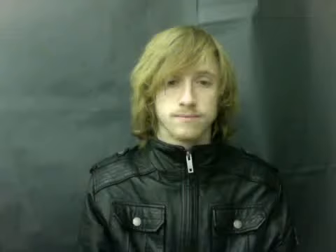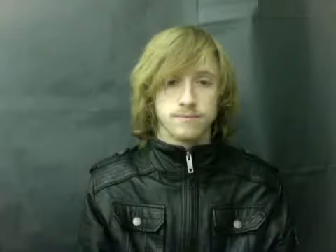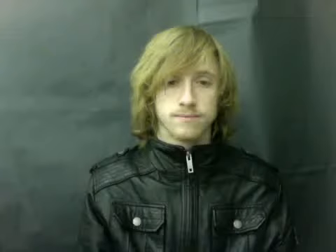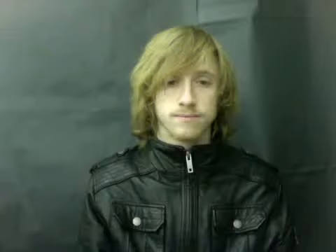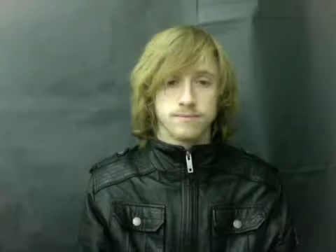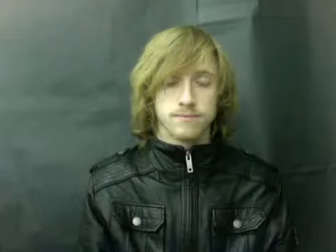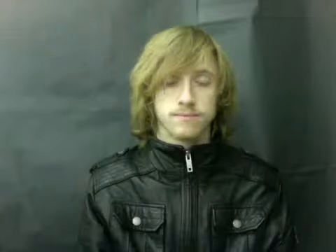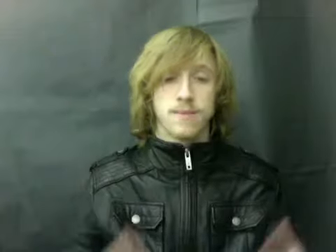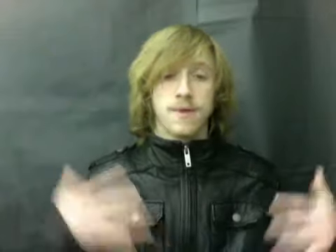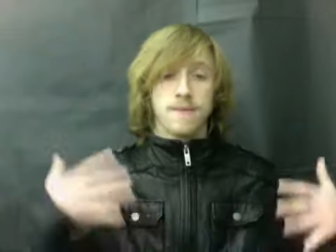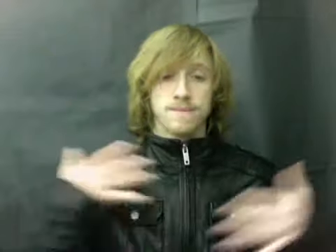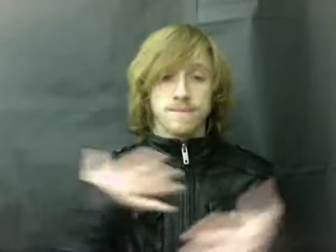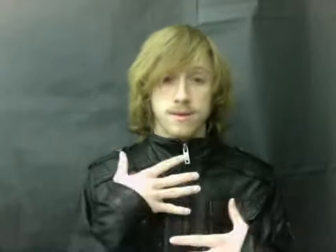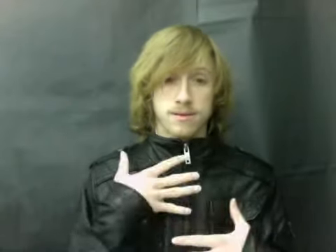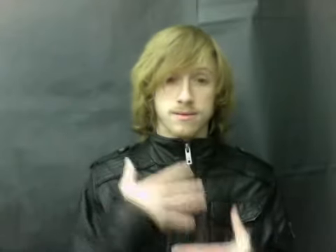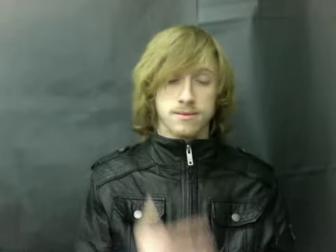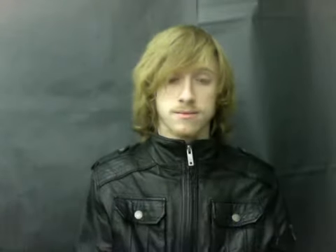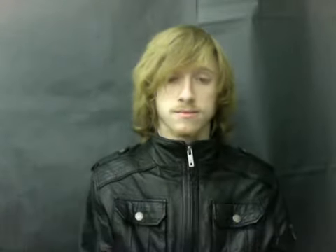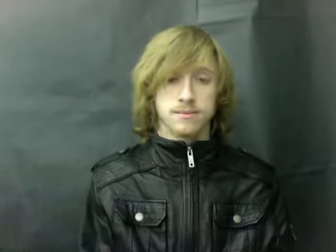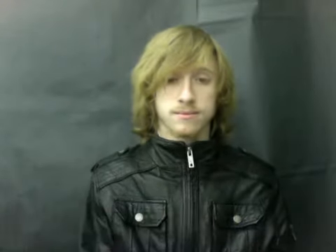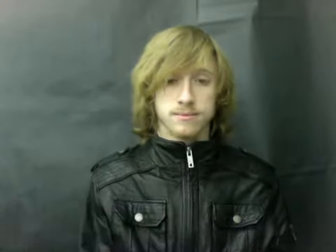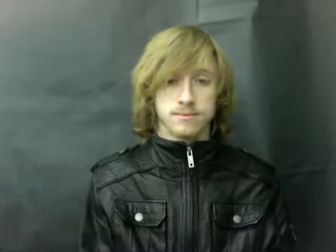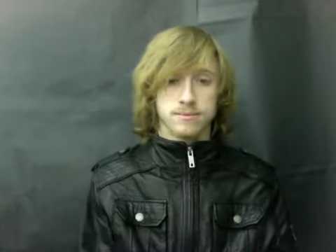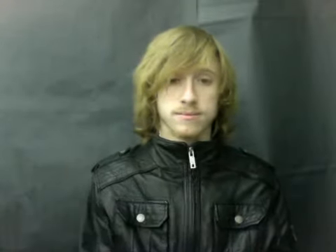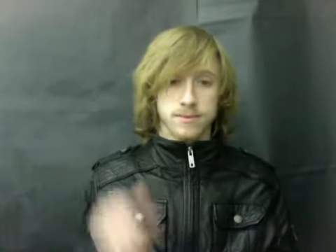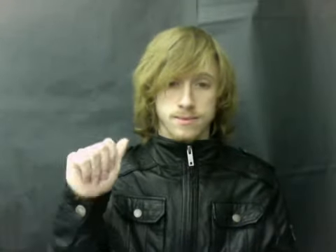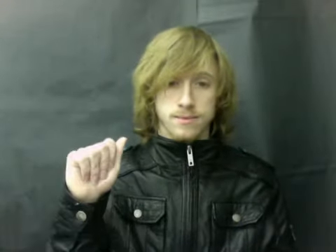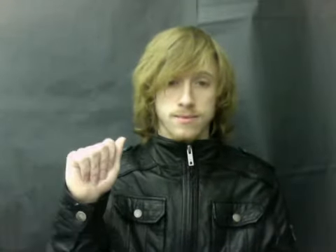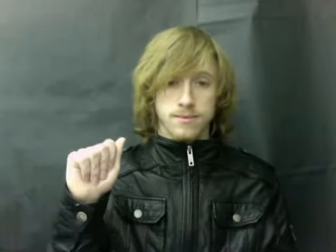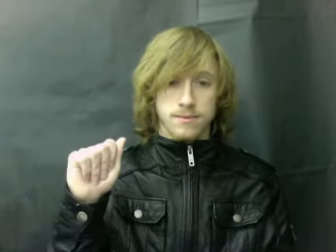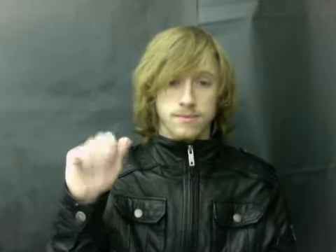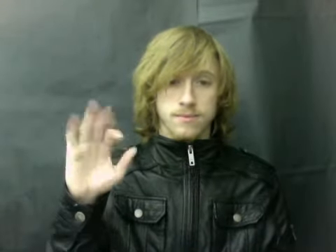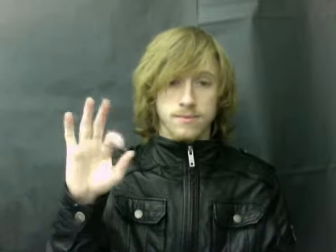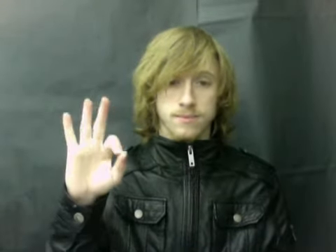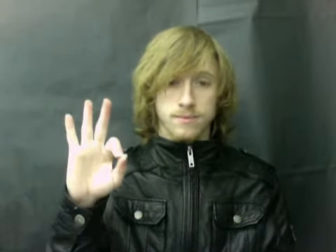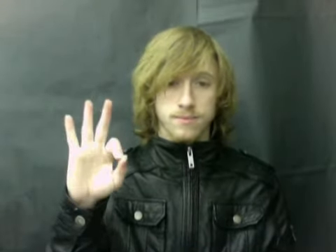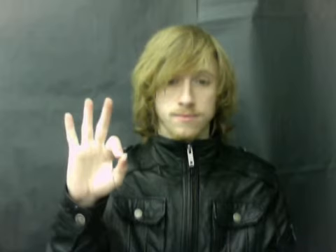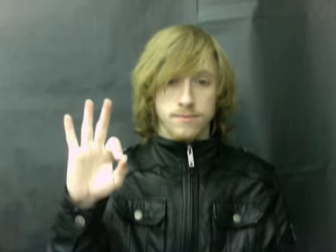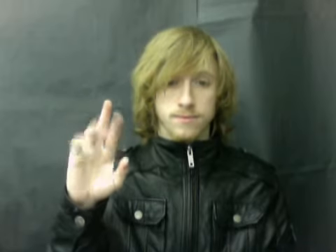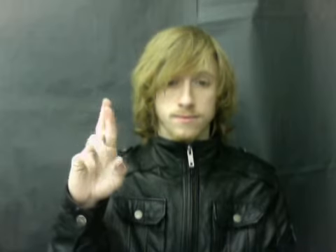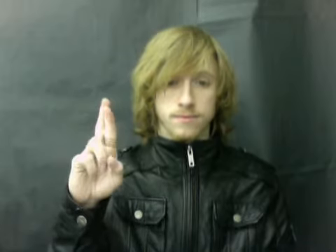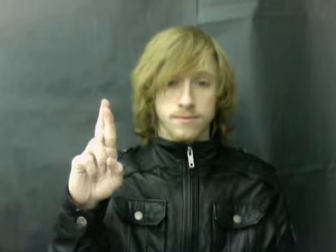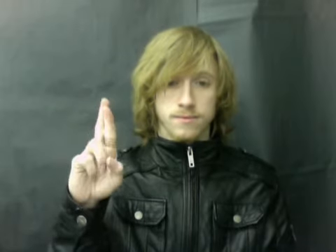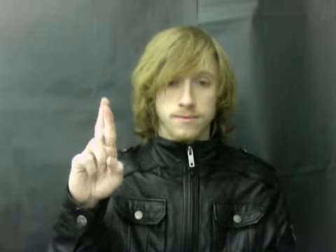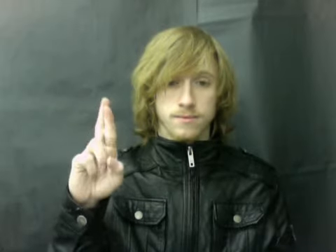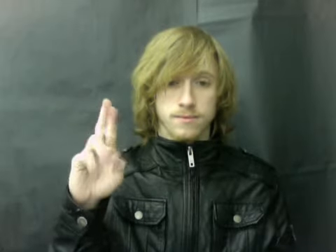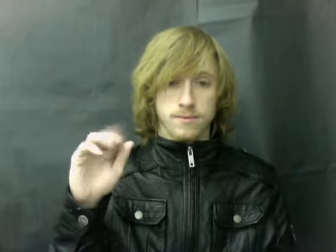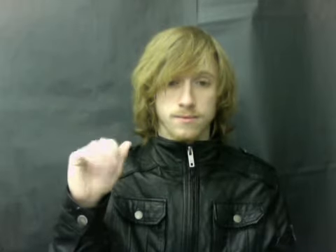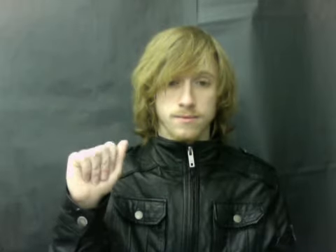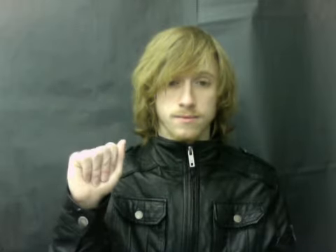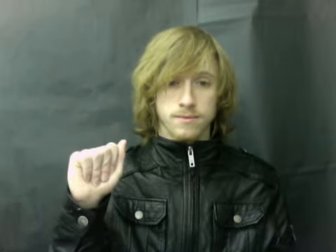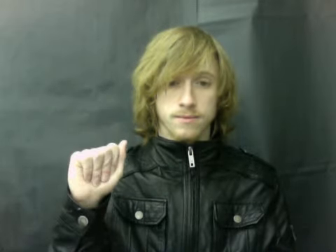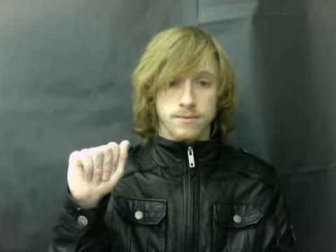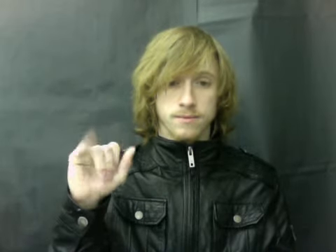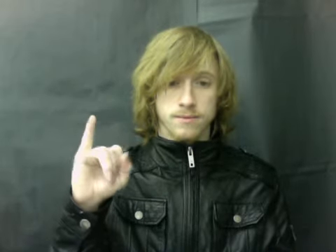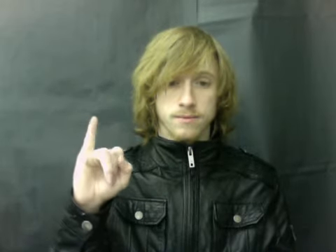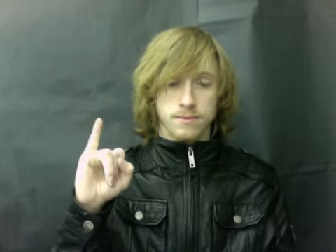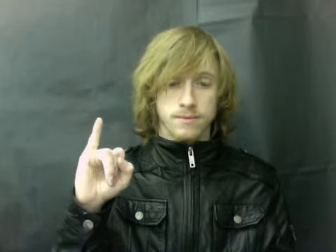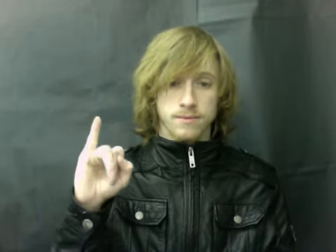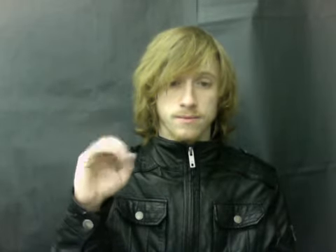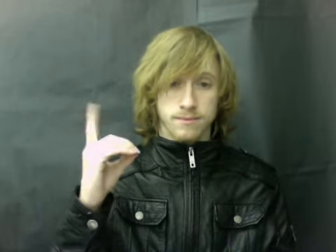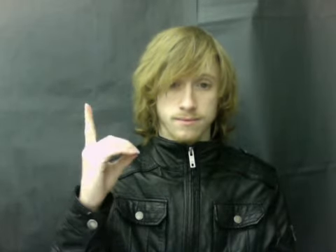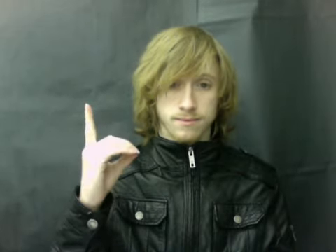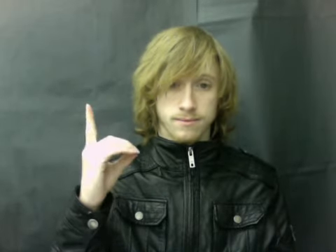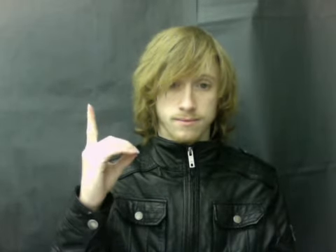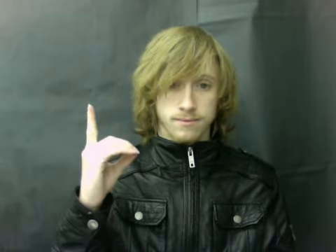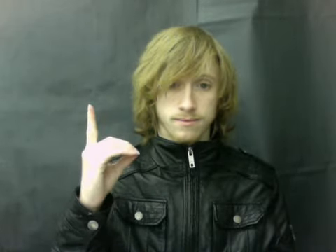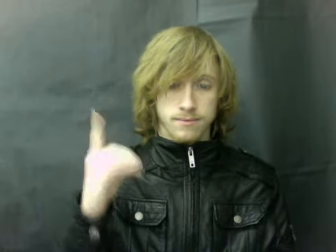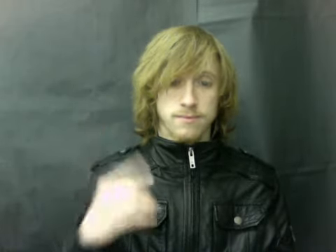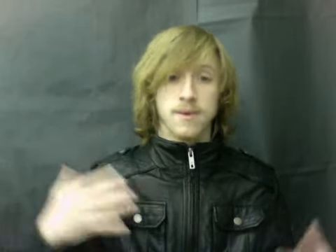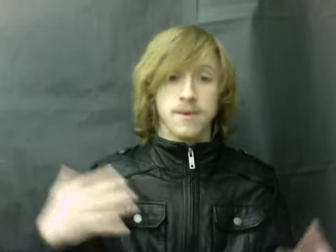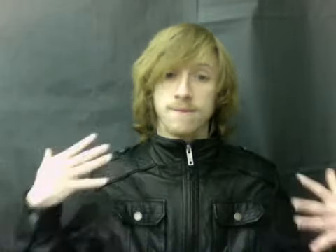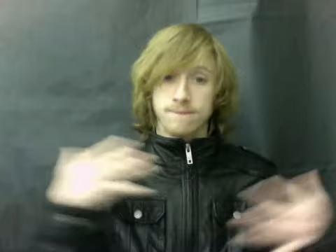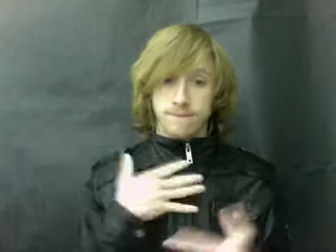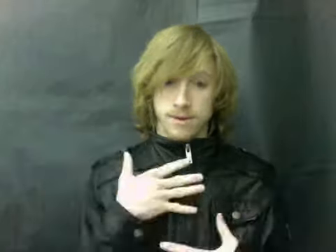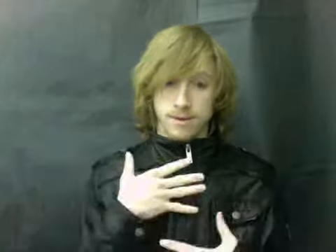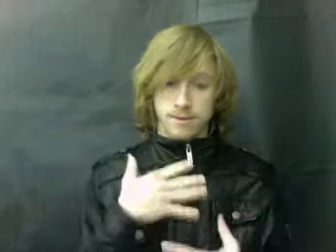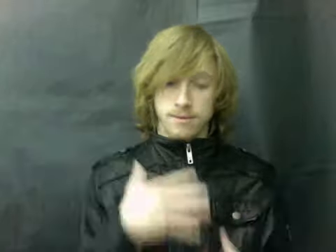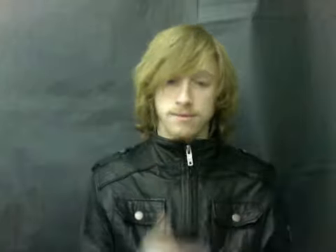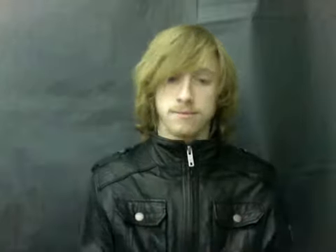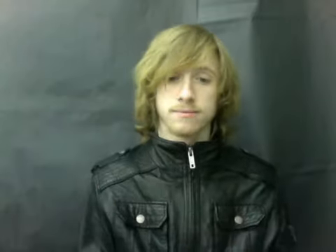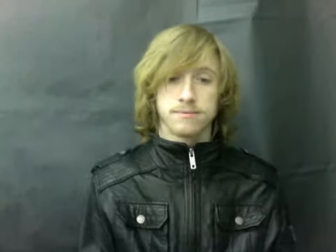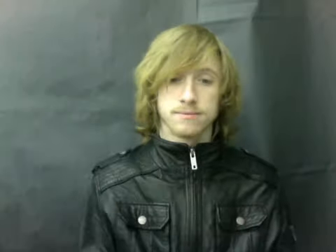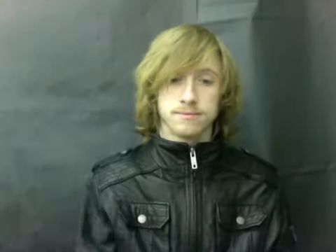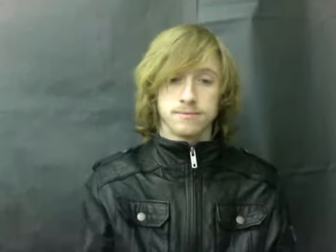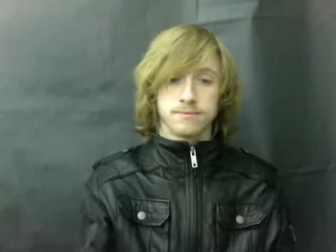afraid